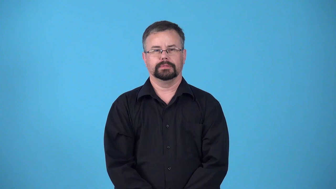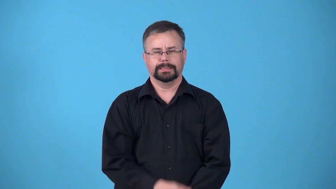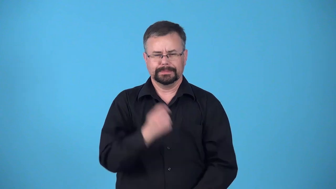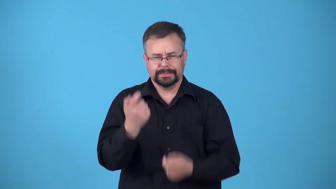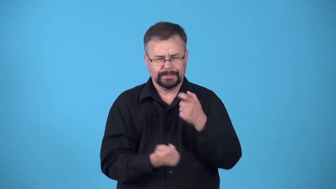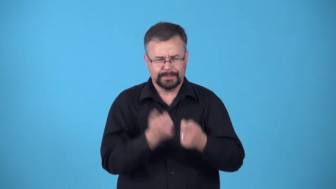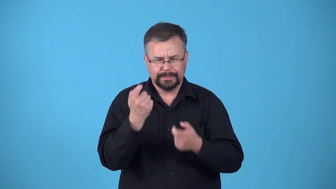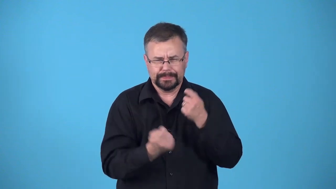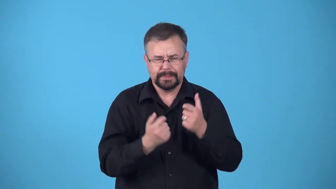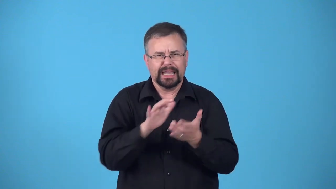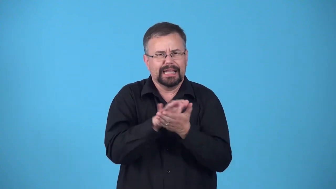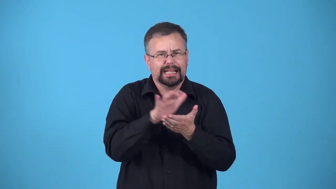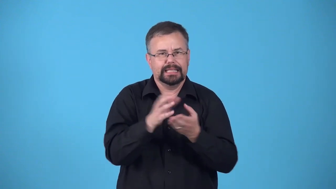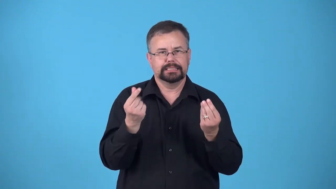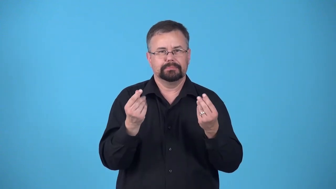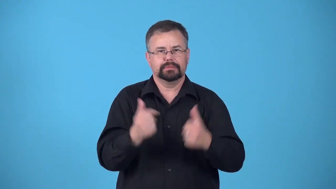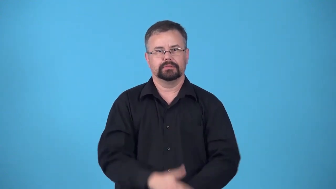clarify-make clear by removing impurities or solids